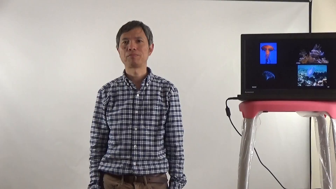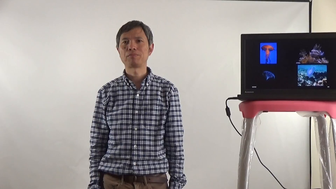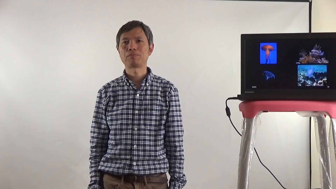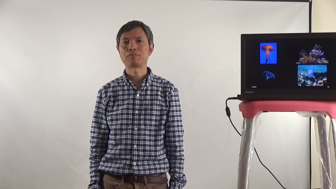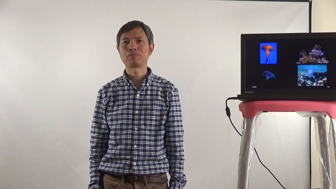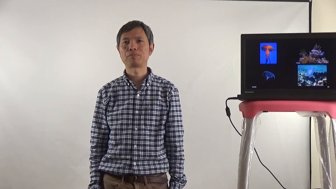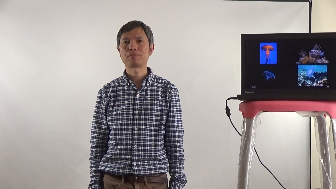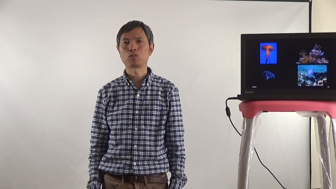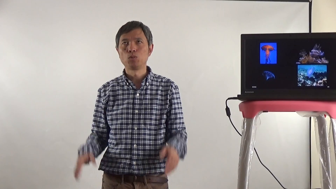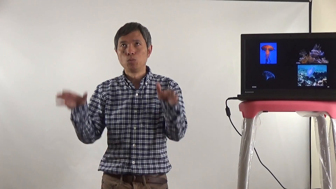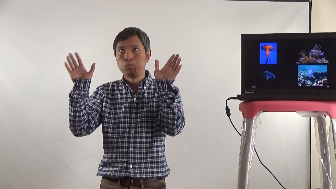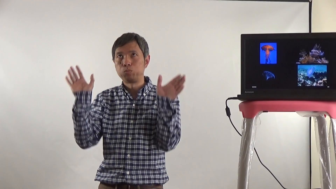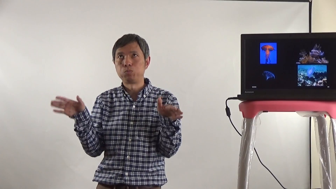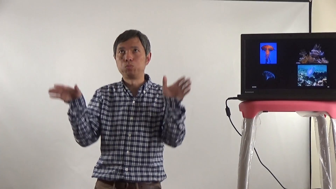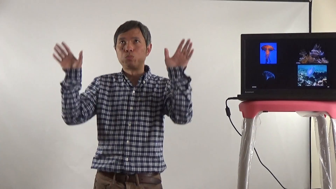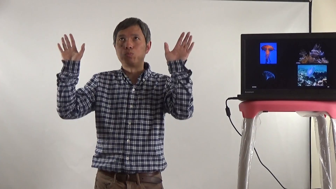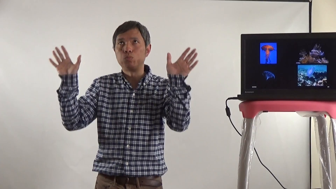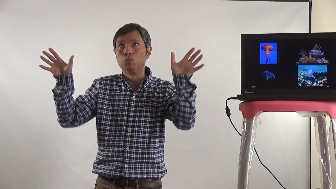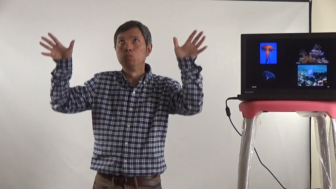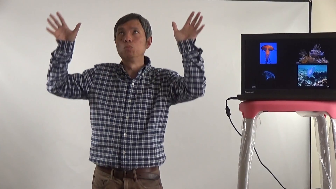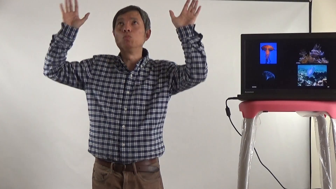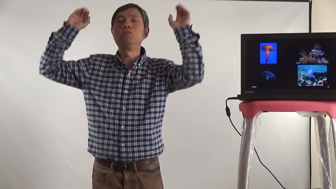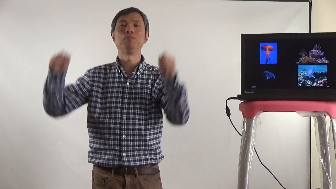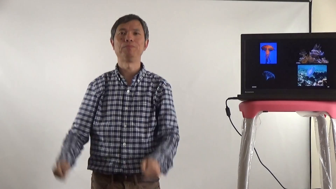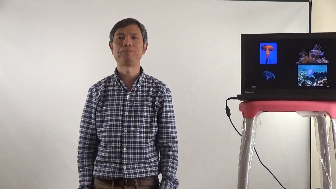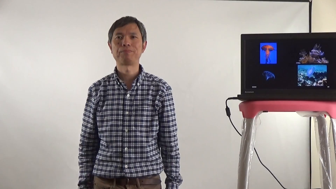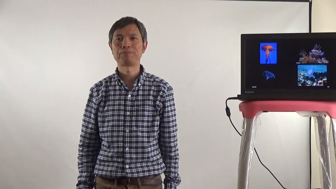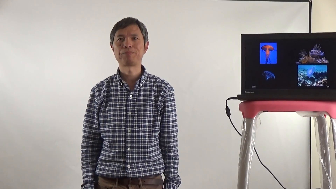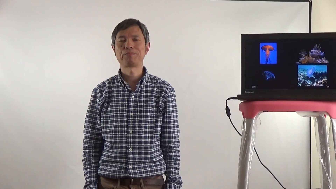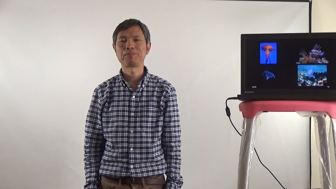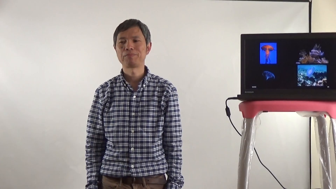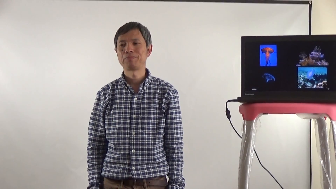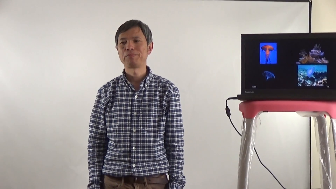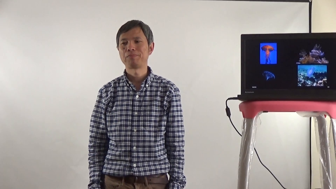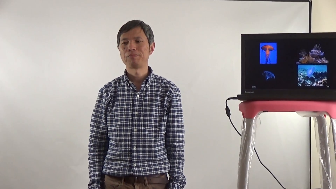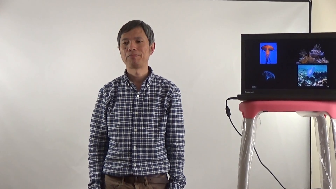jellyfish